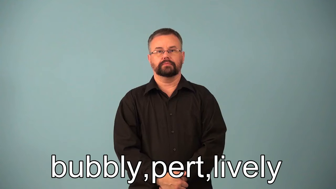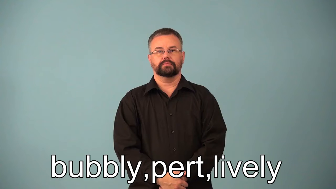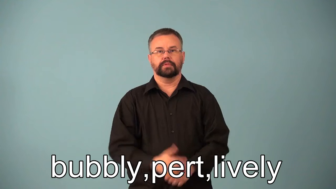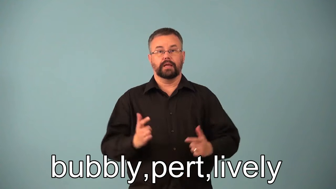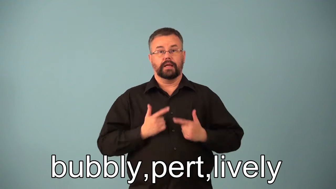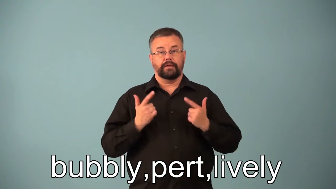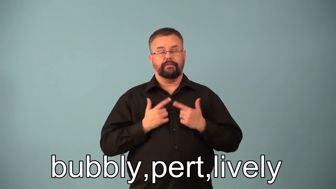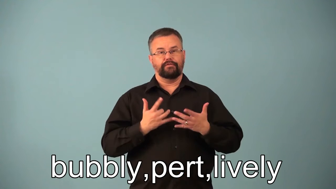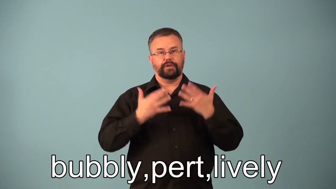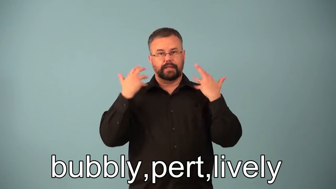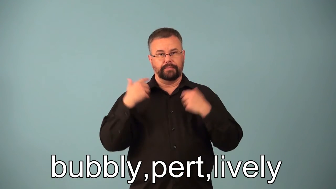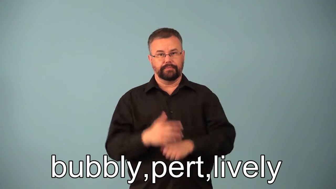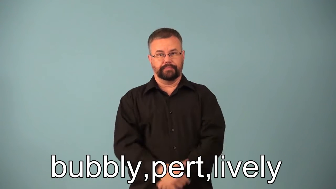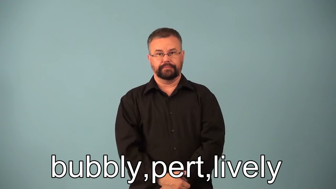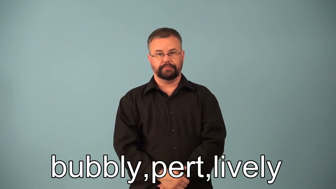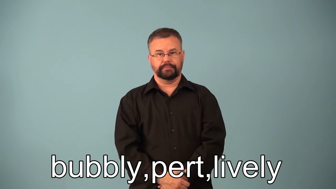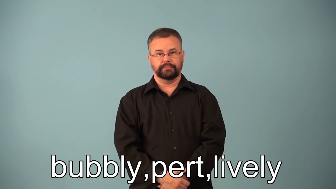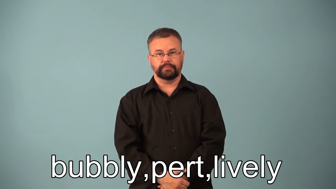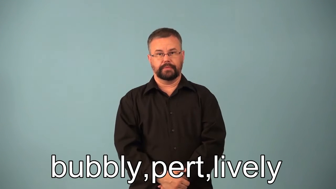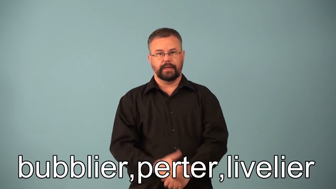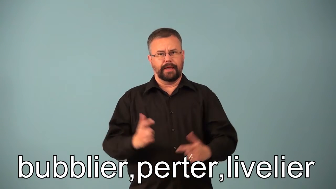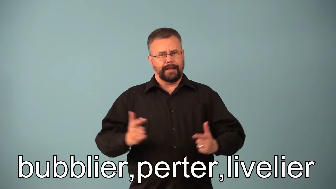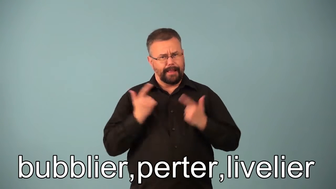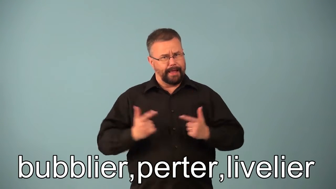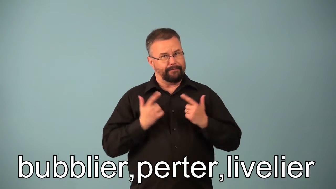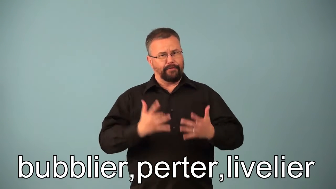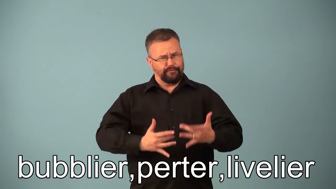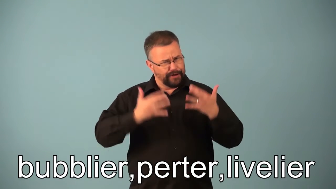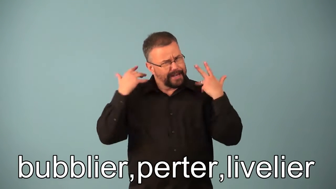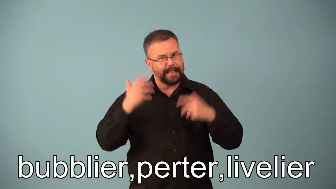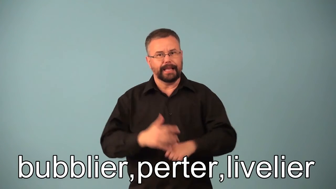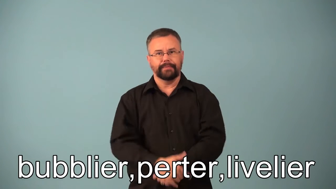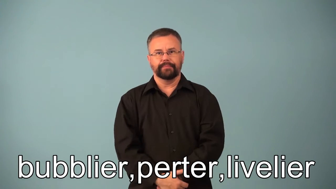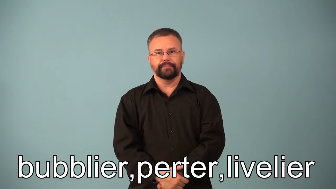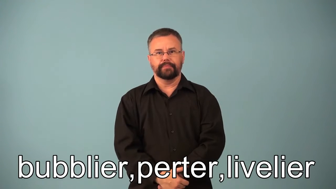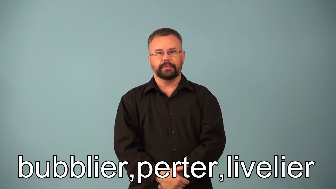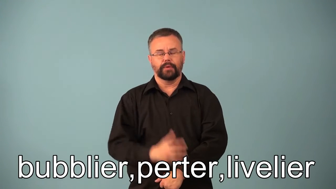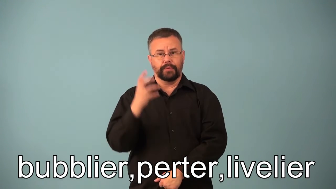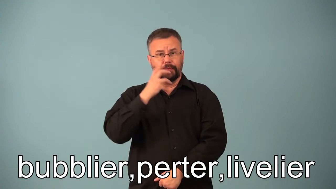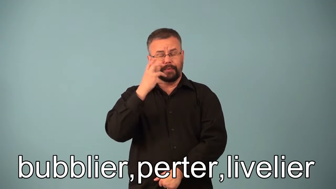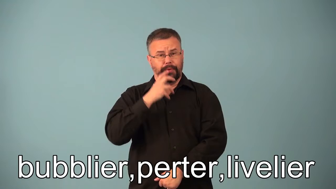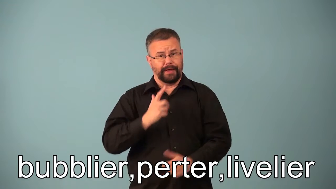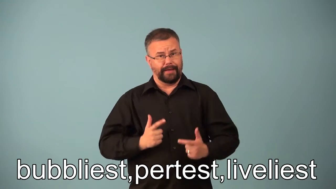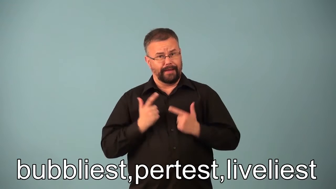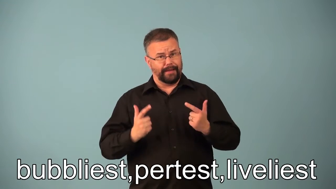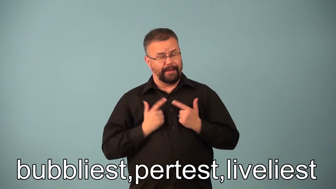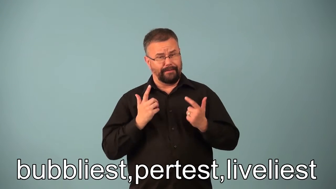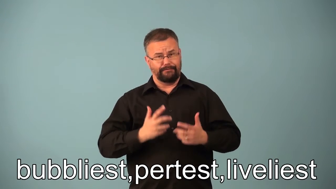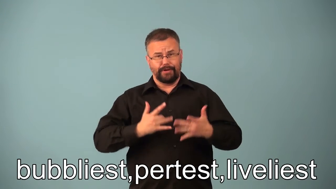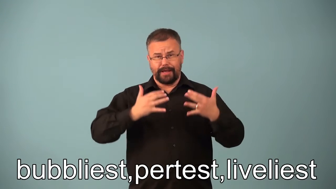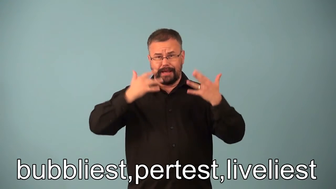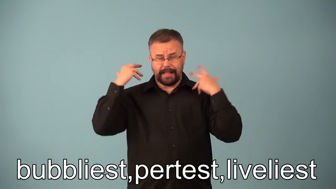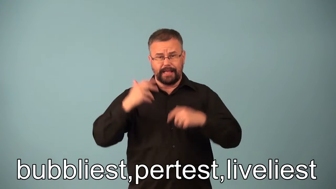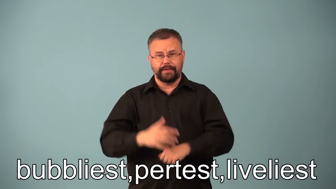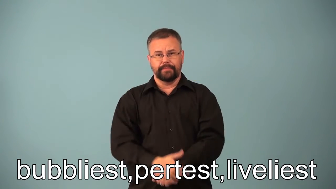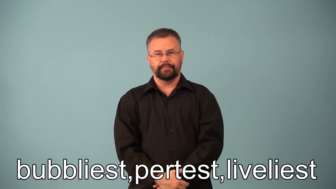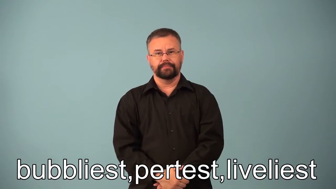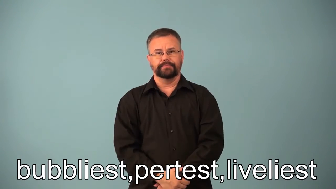bubblier,perter,livelier,bubbliest,pertest,liveliest